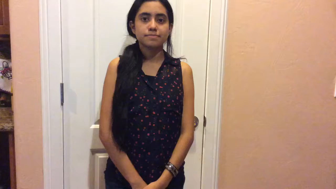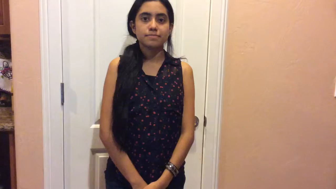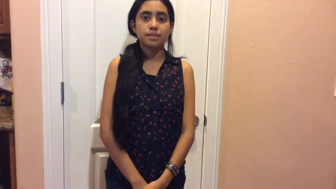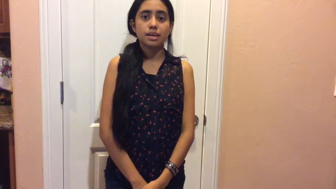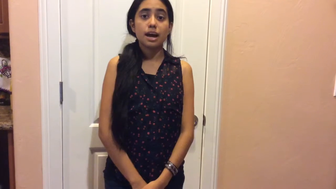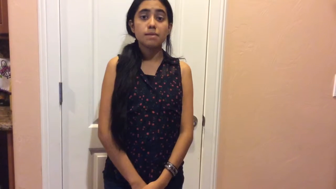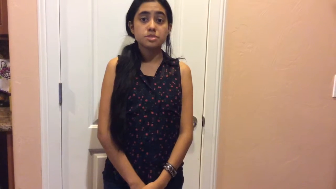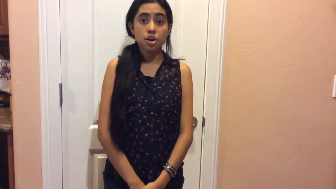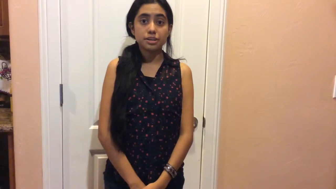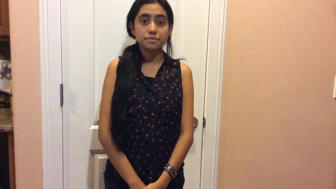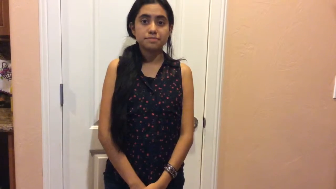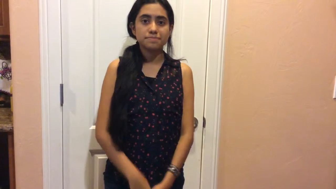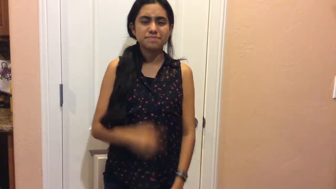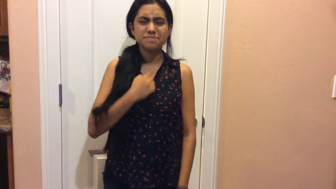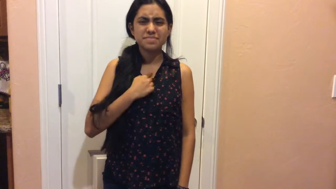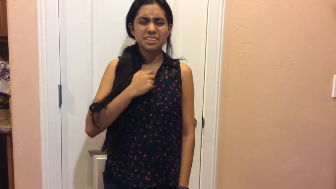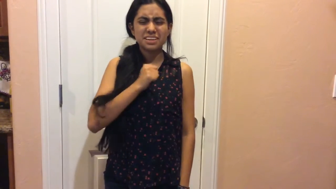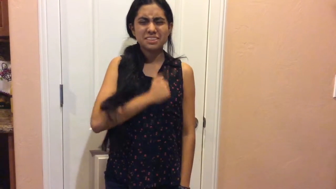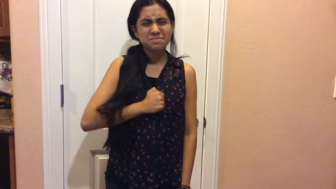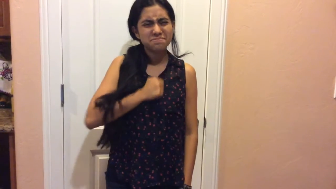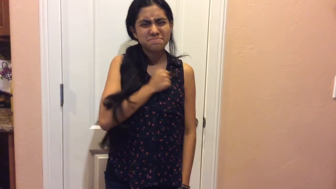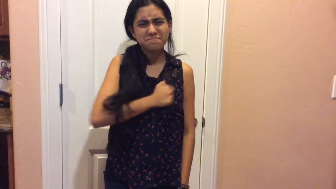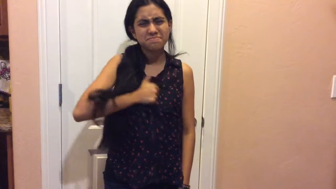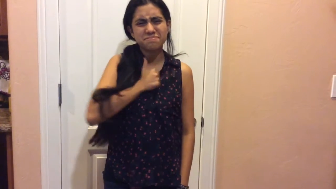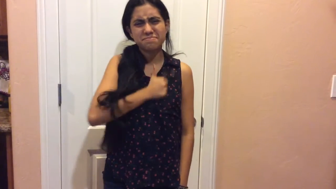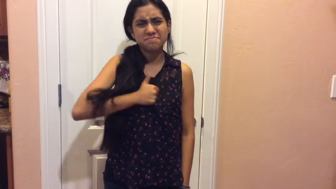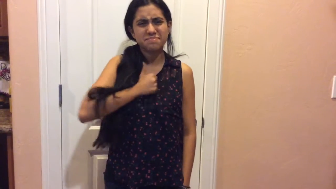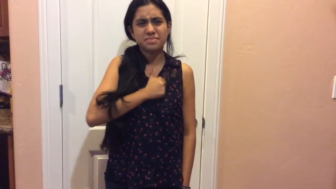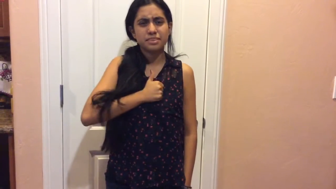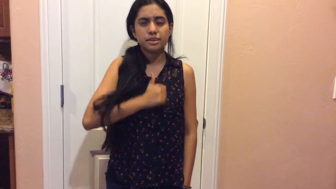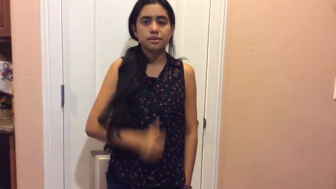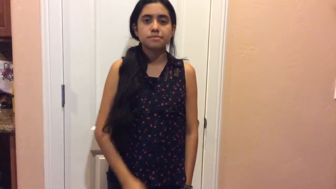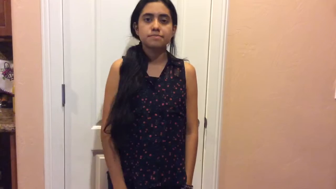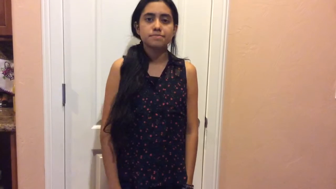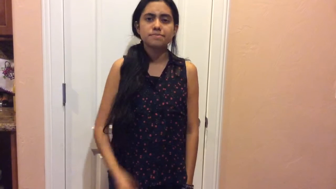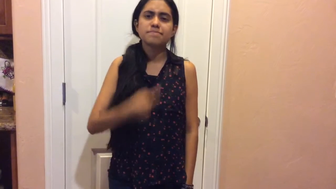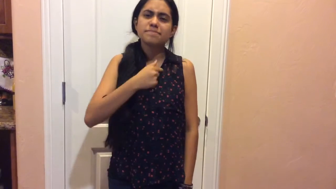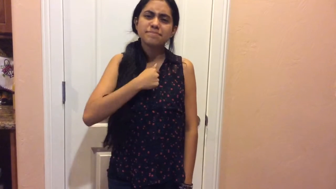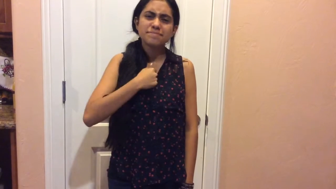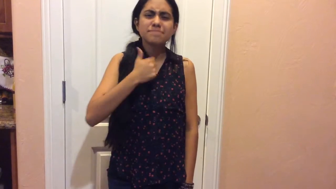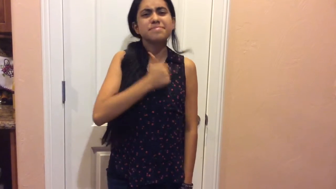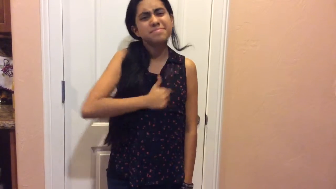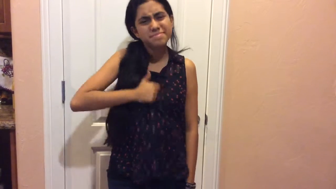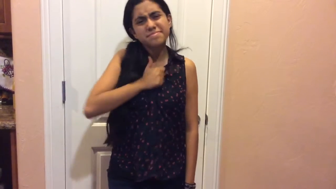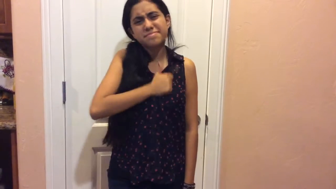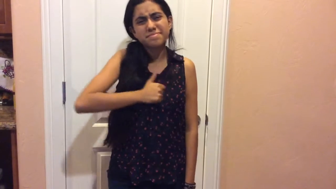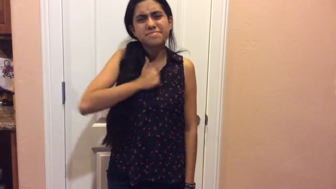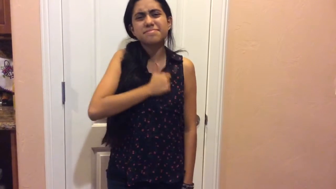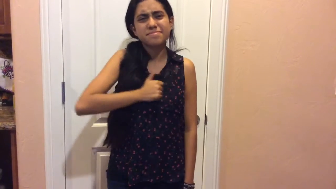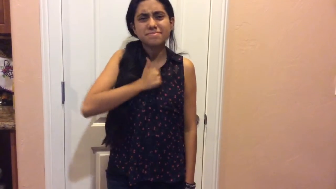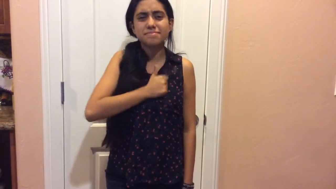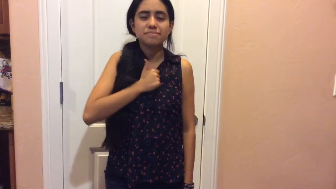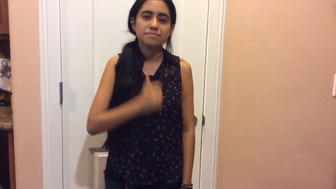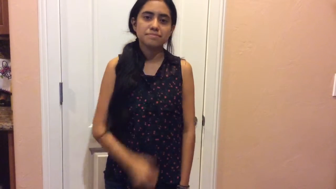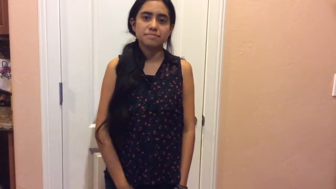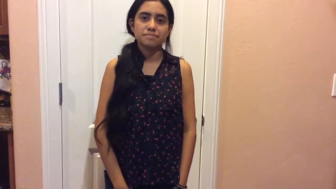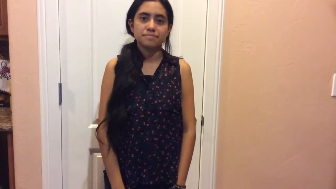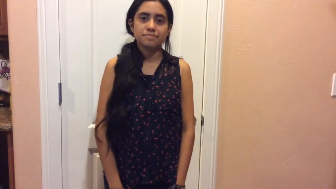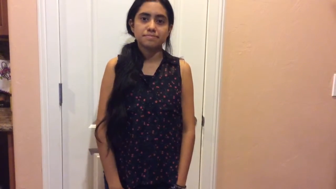I'm Sorry